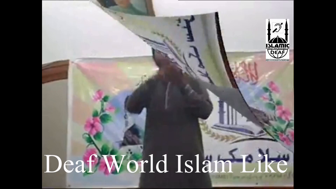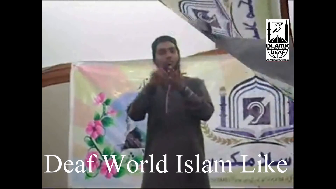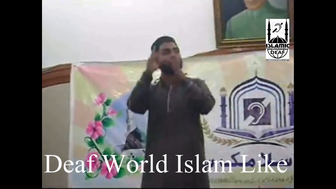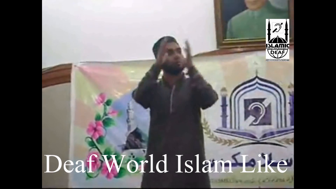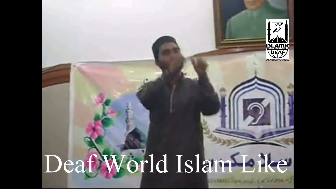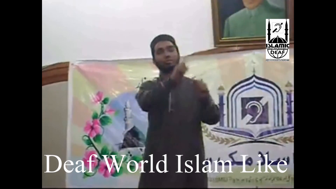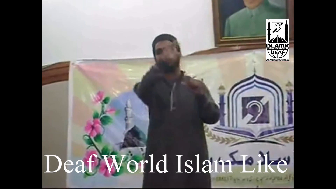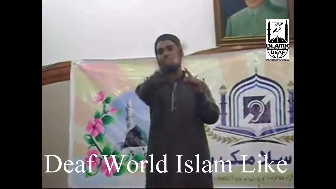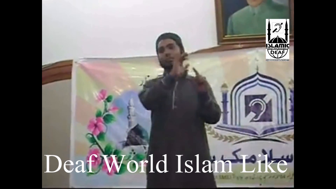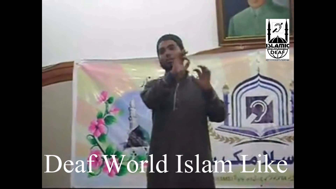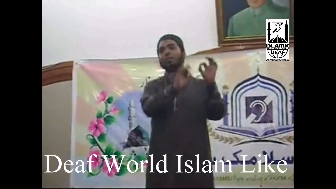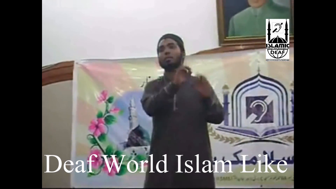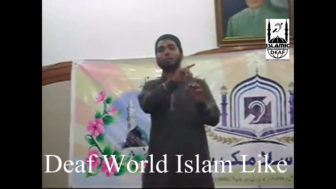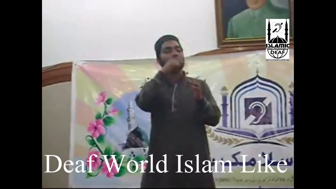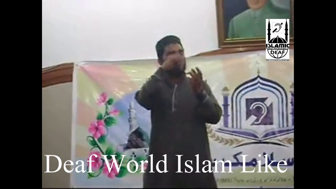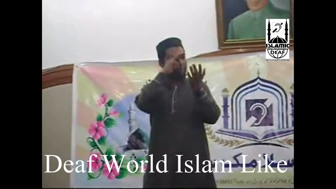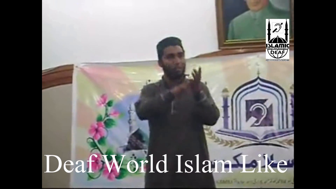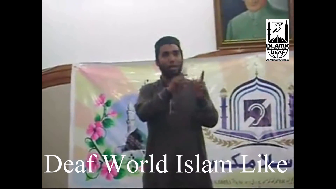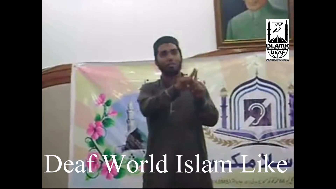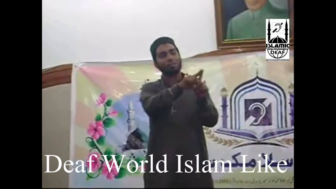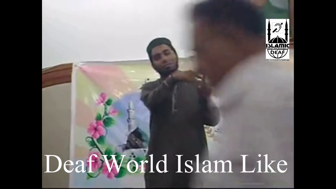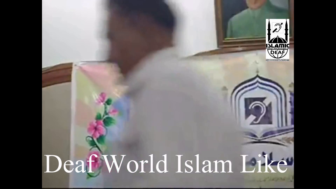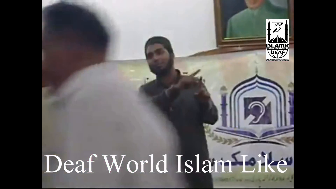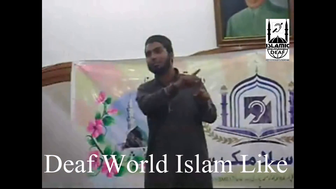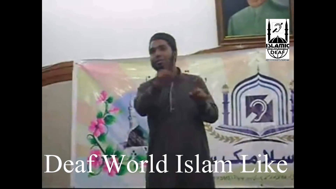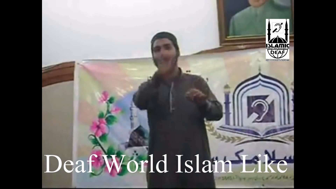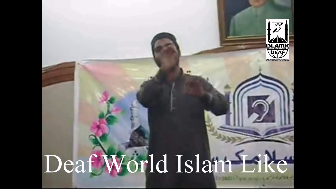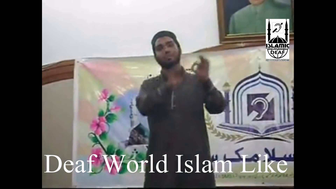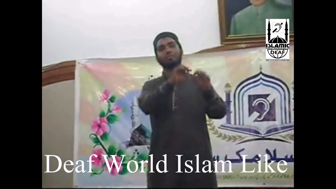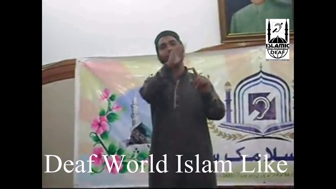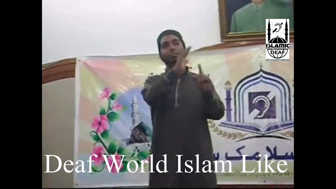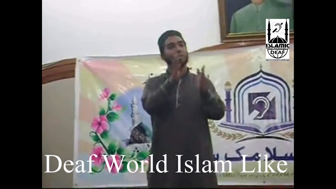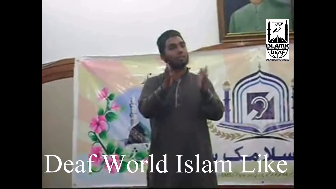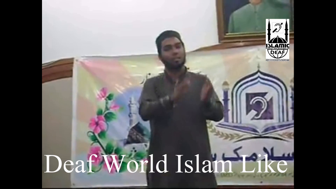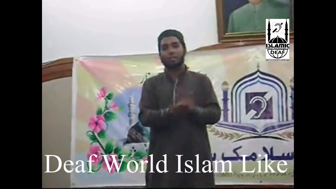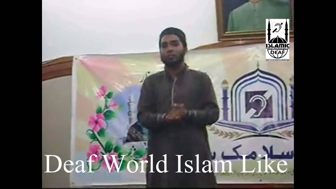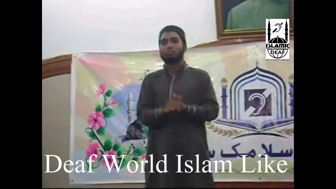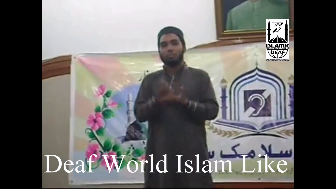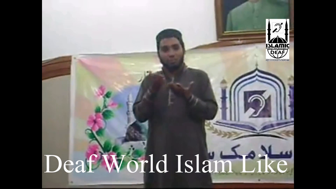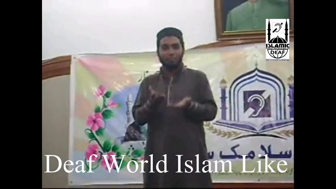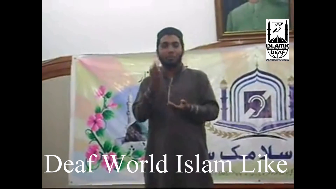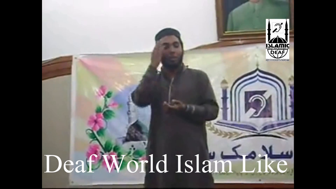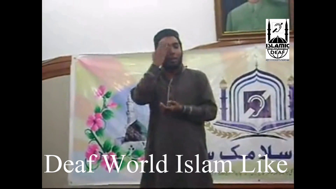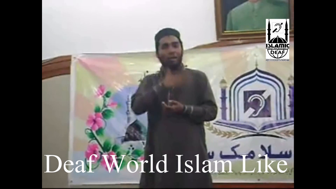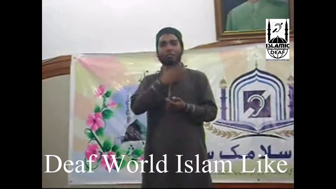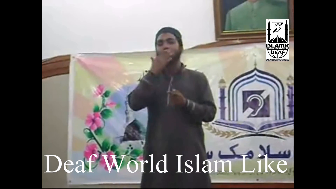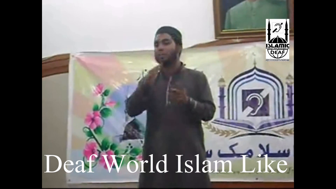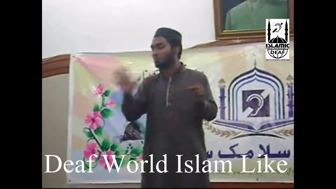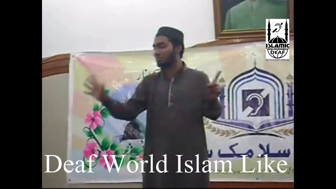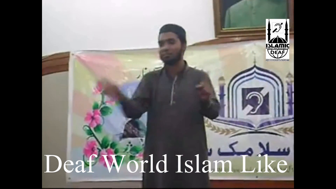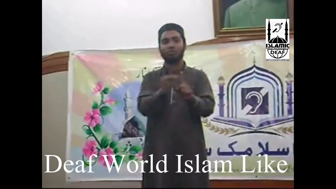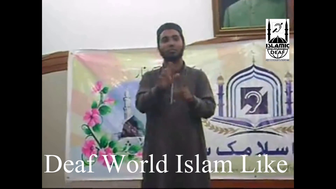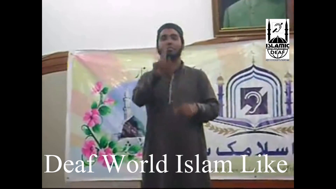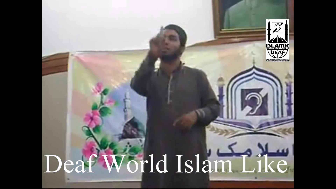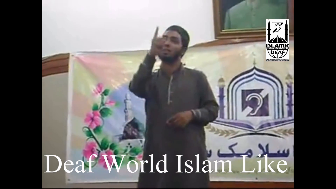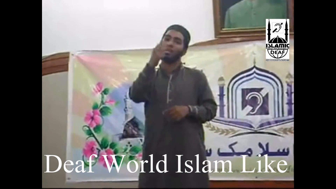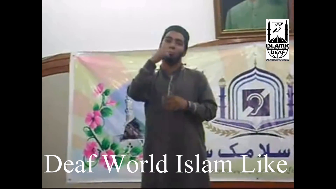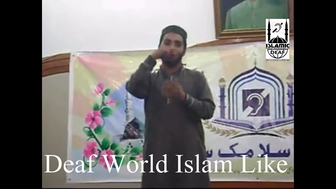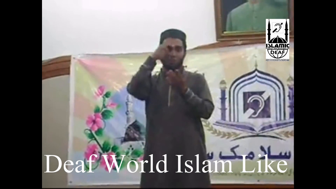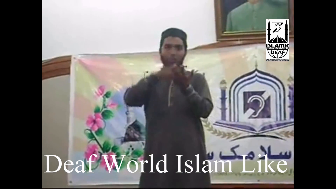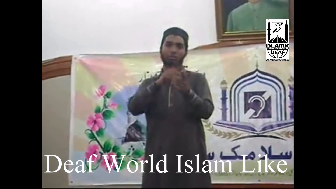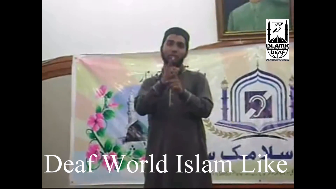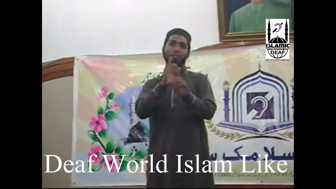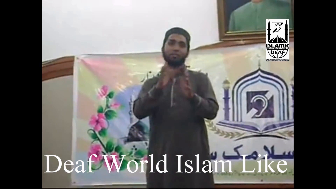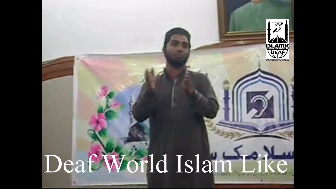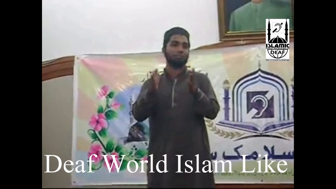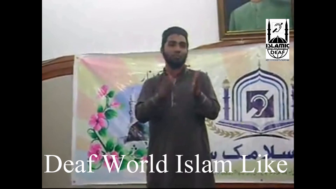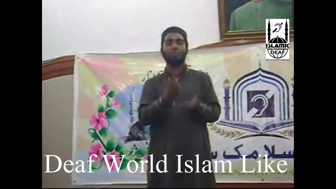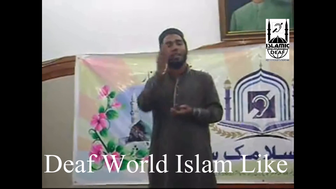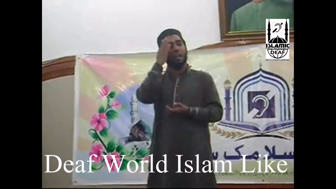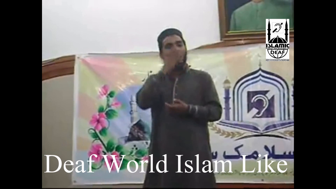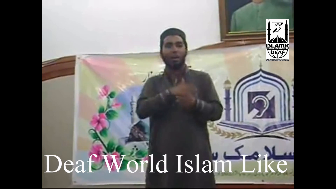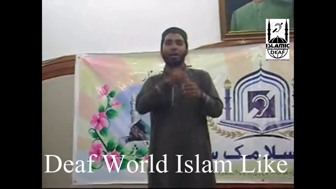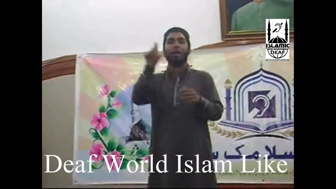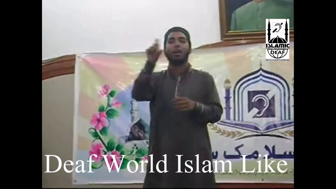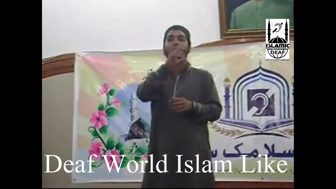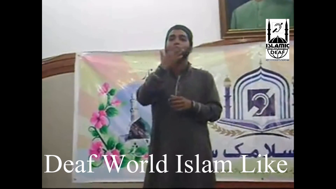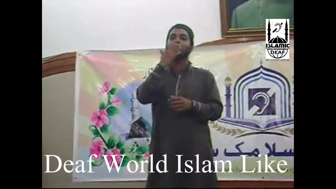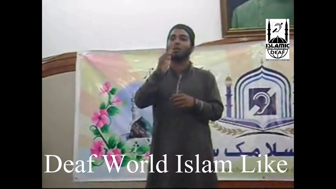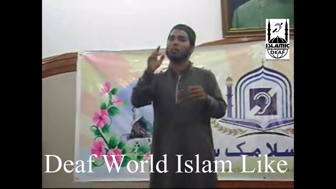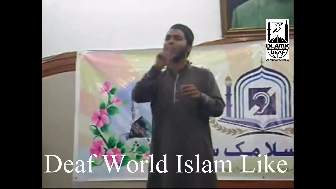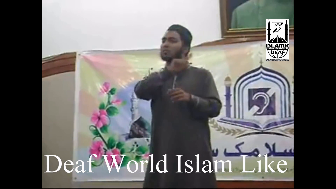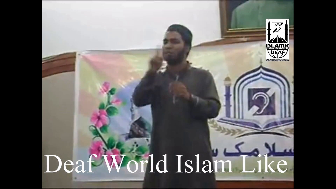Deaf Islamic Center